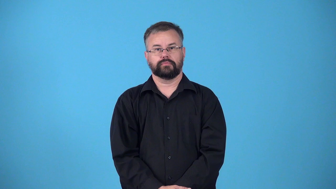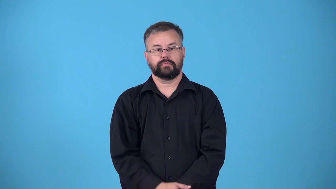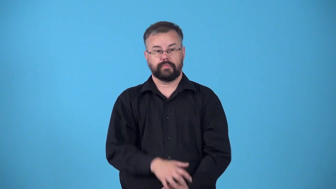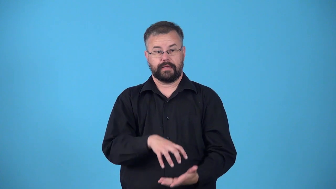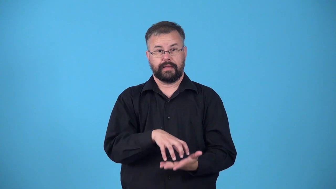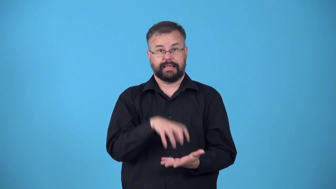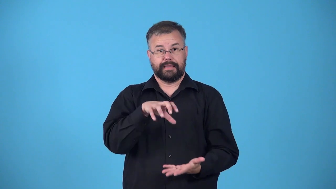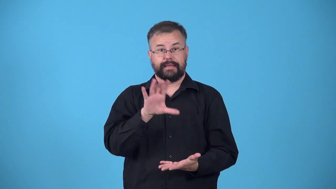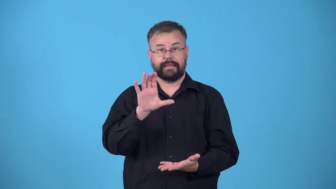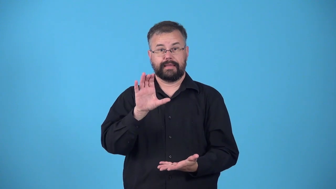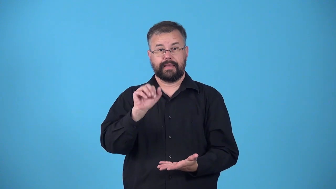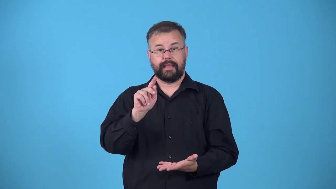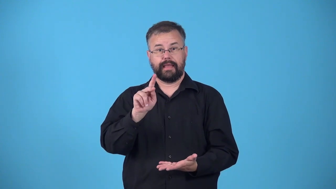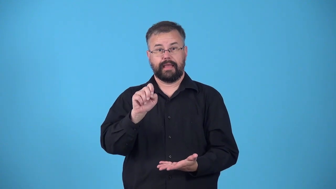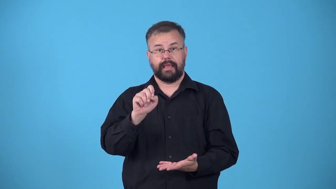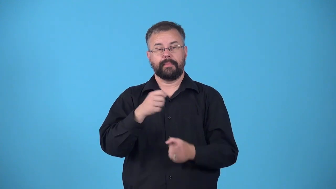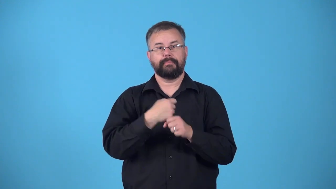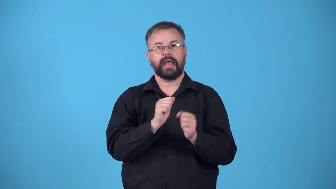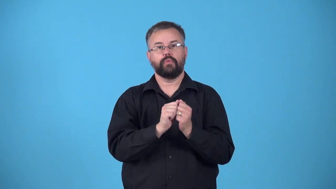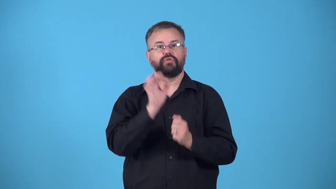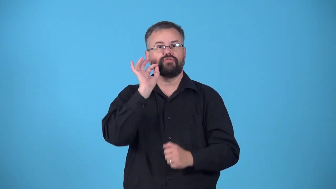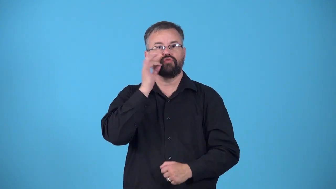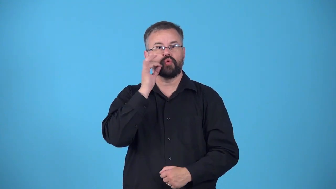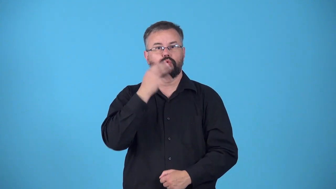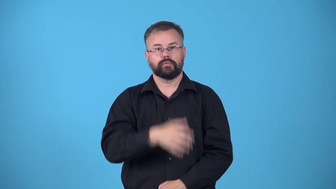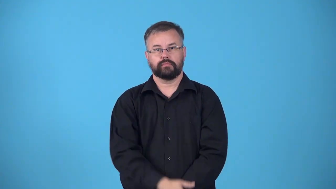fruitcake